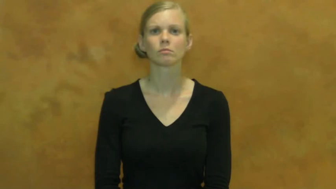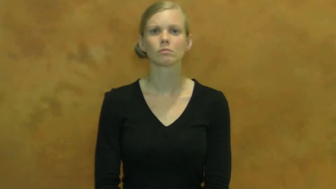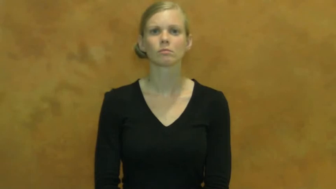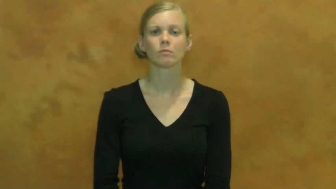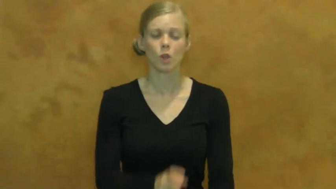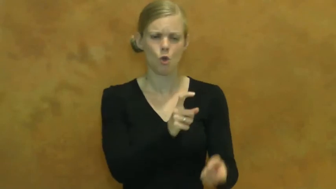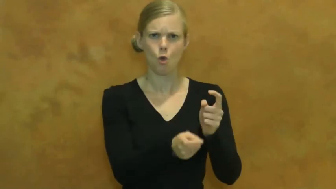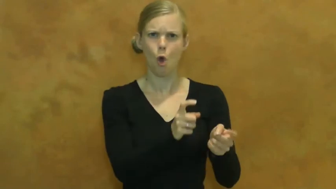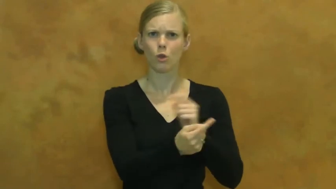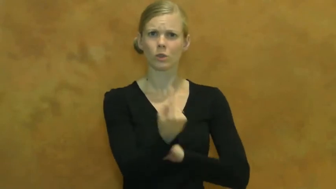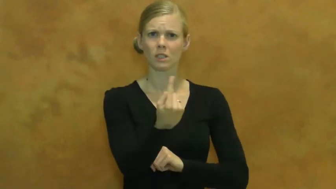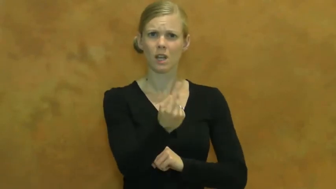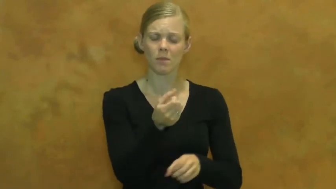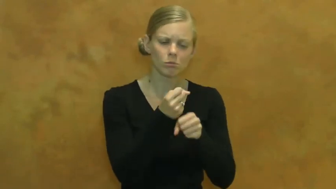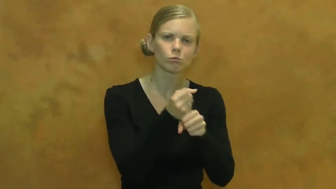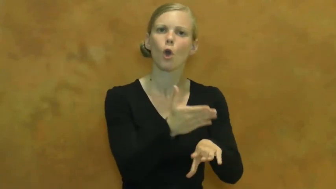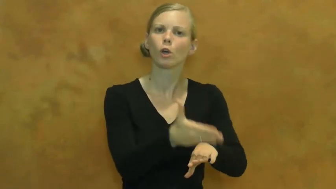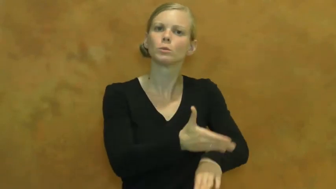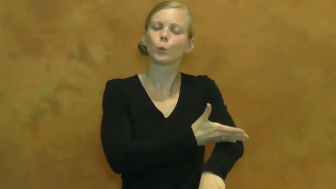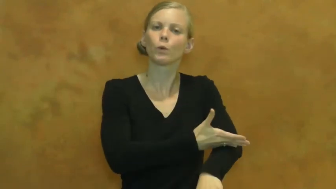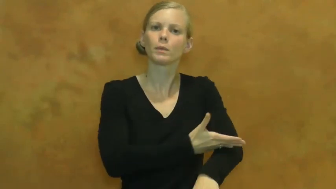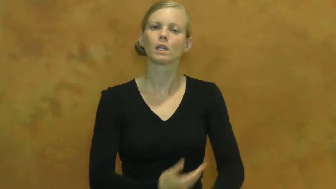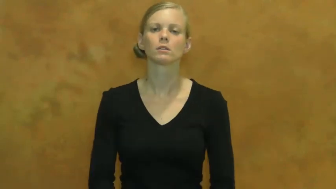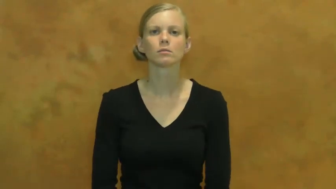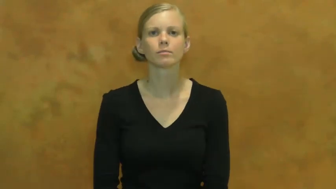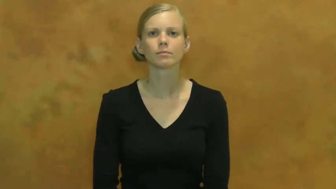treatment